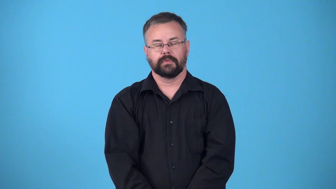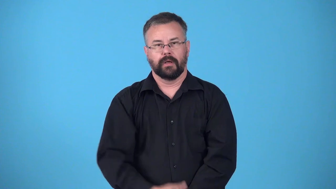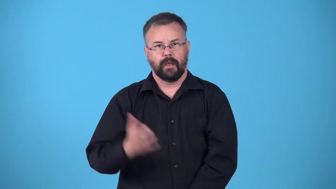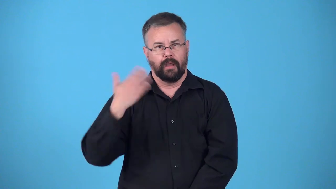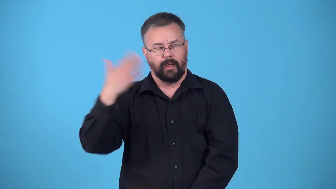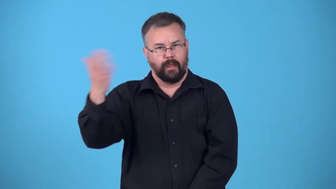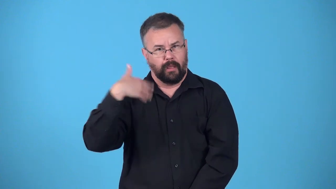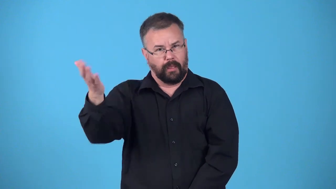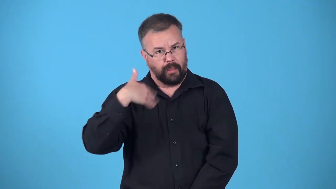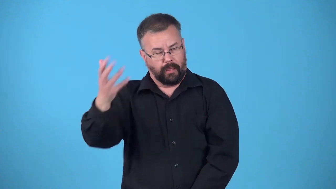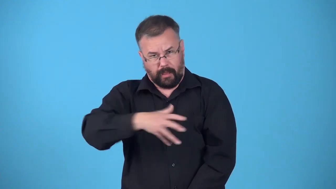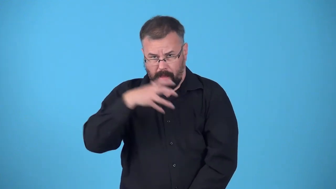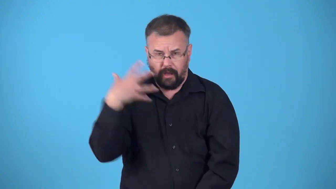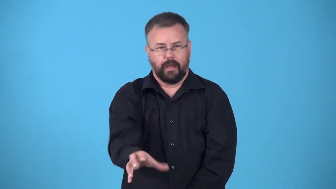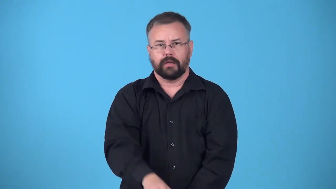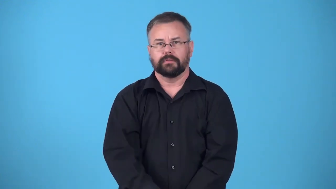burn up